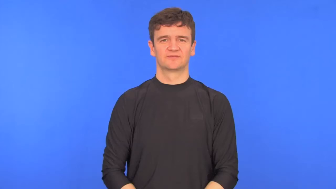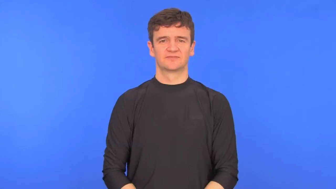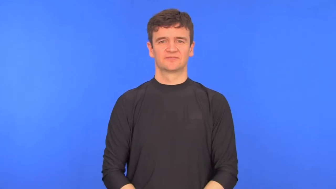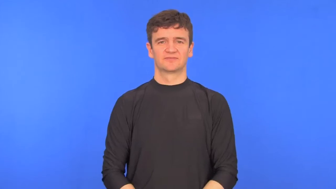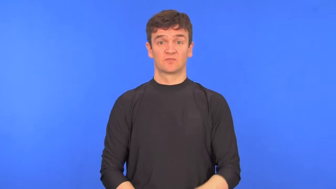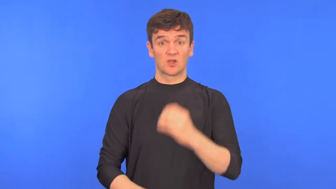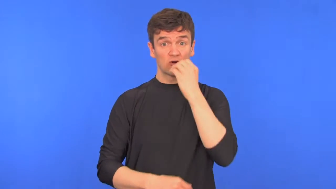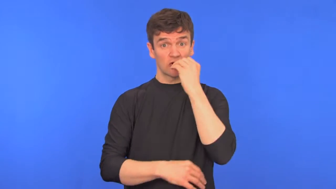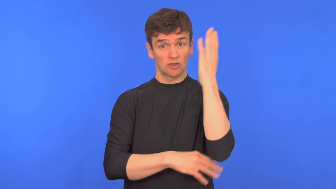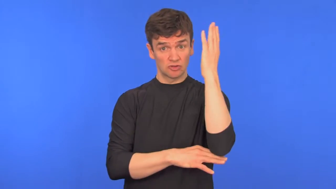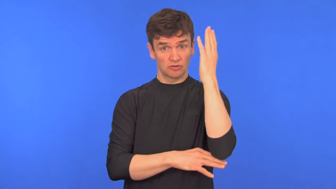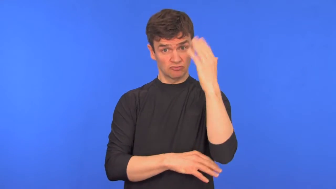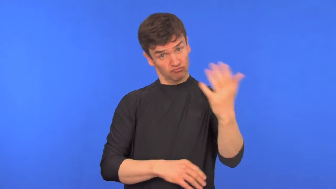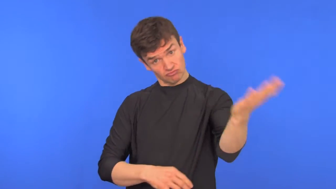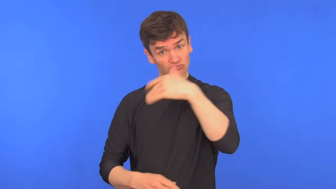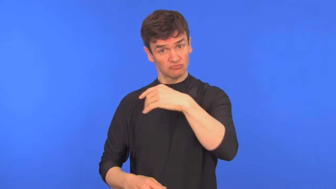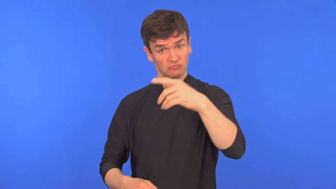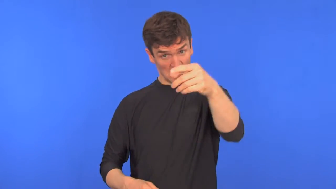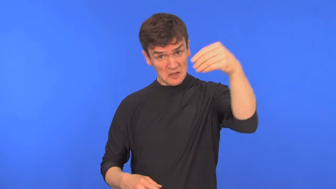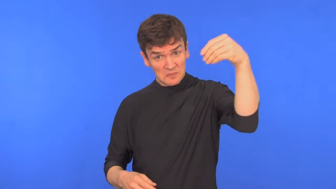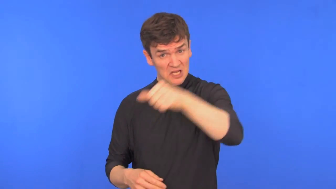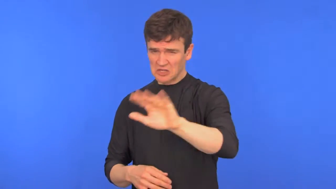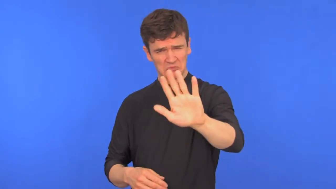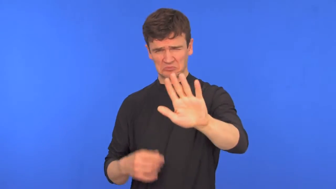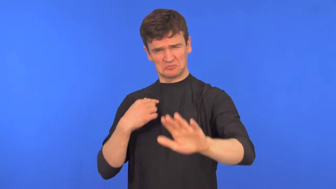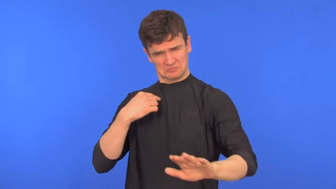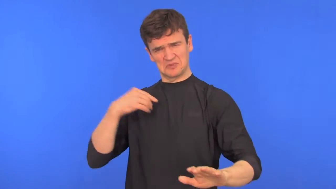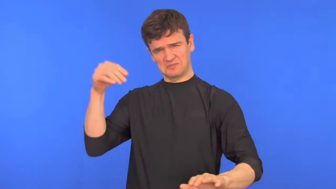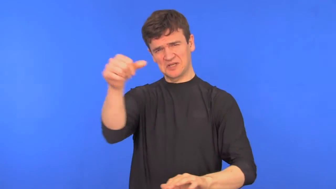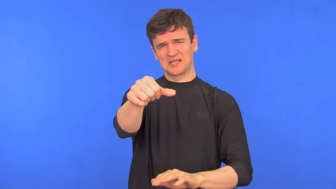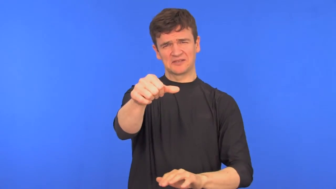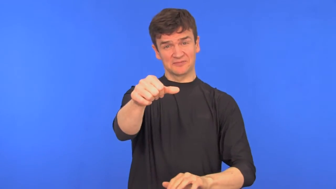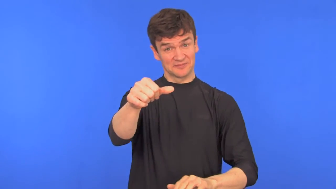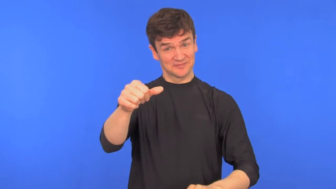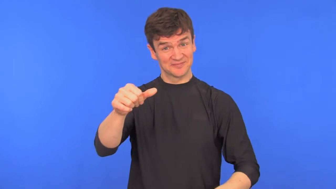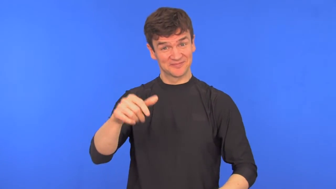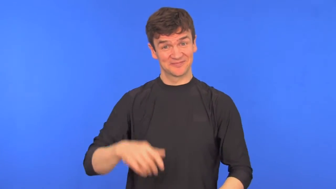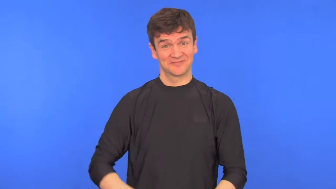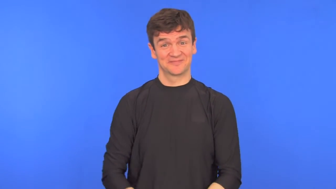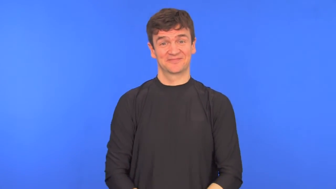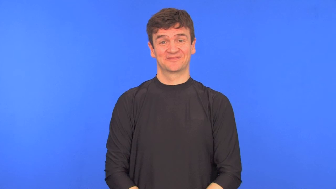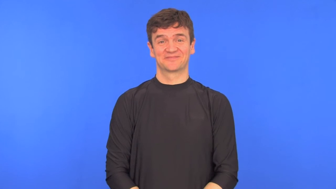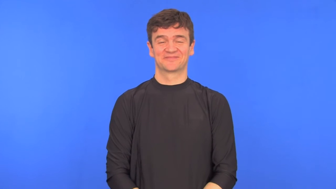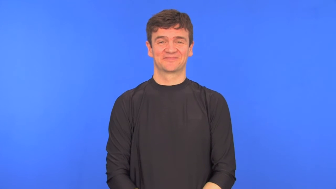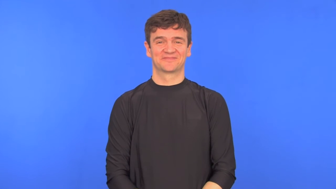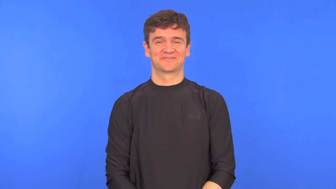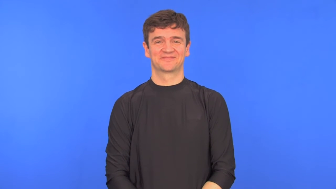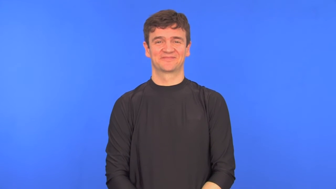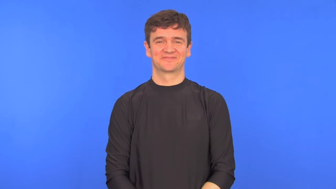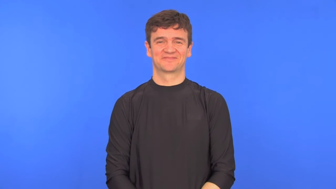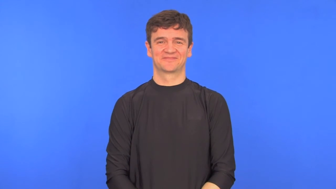TREAT